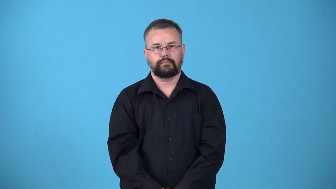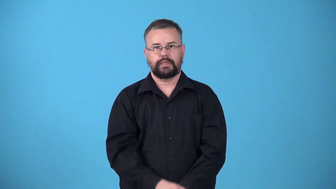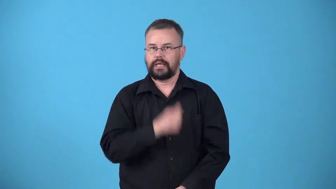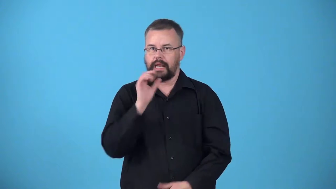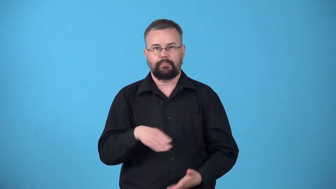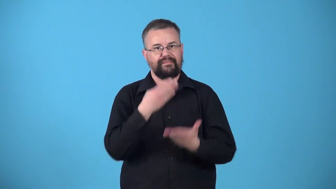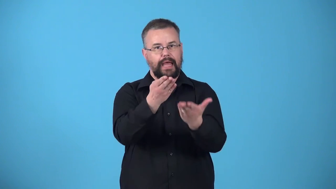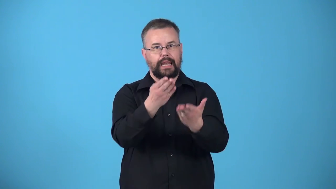unprovided